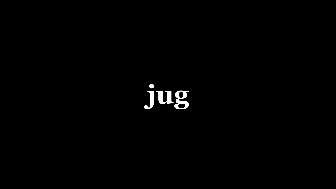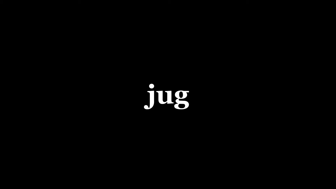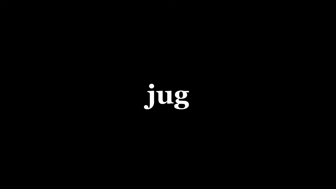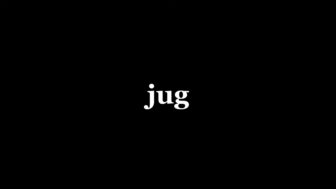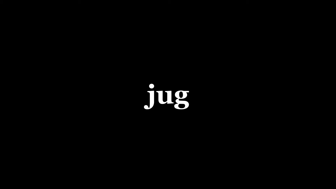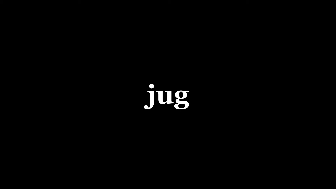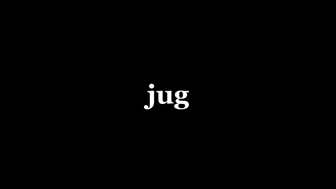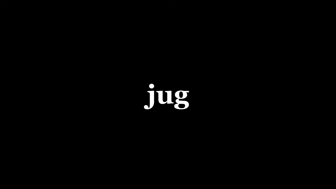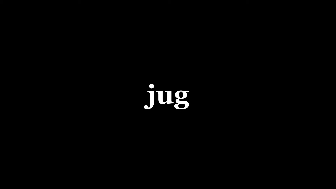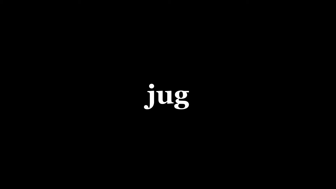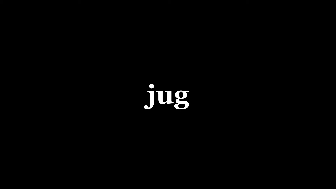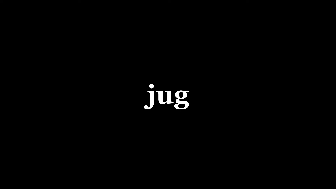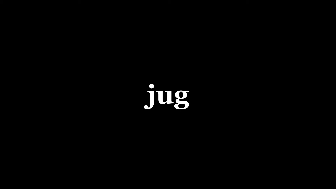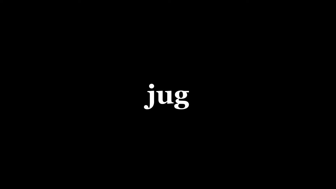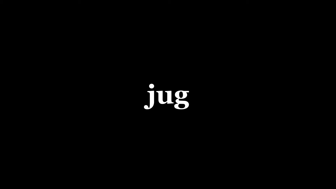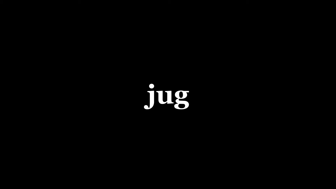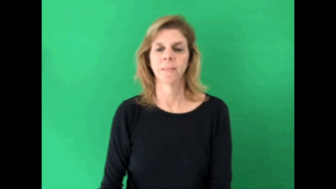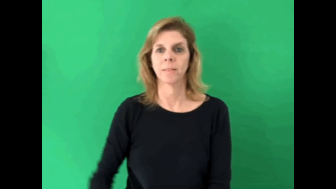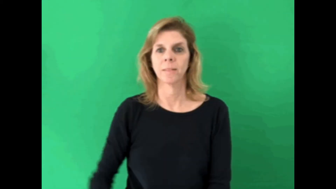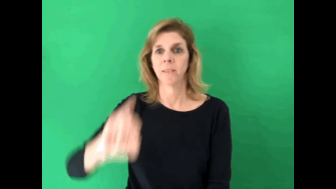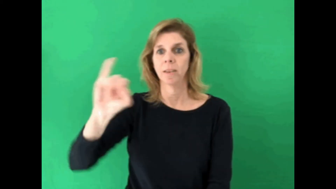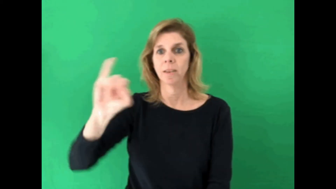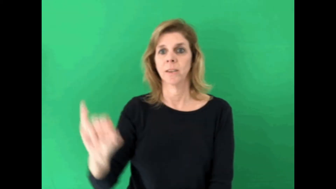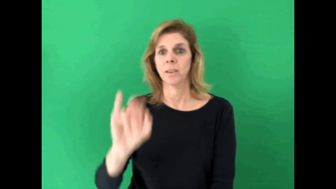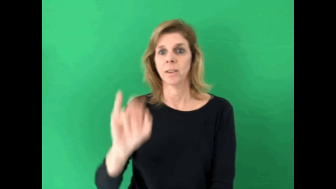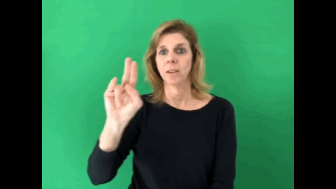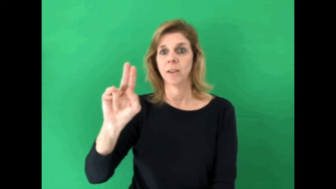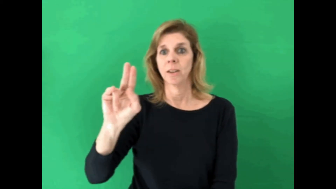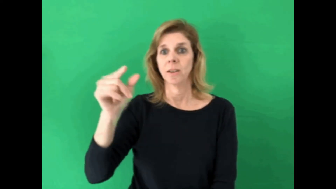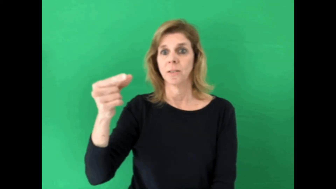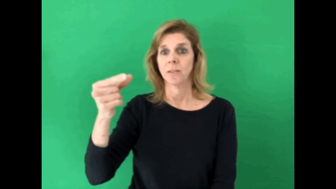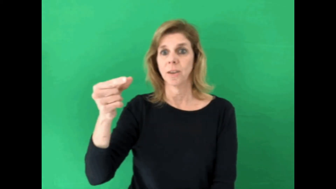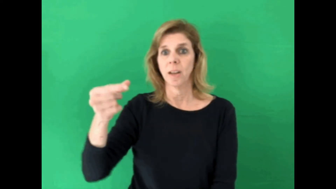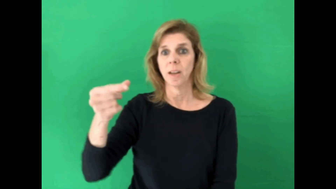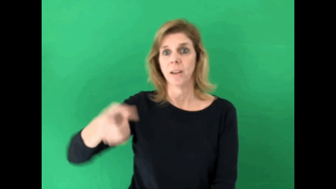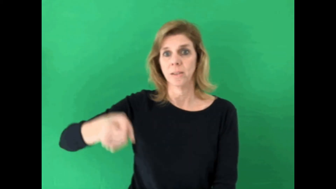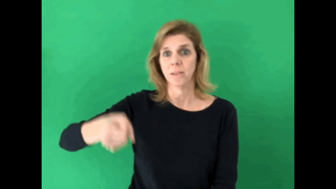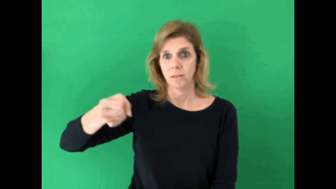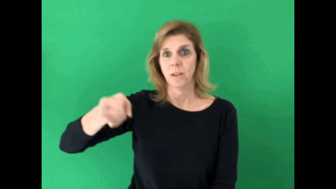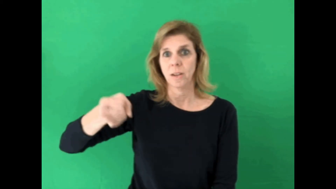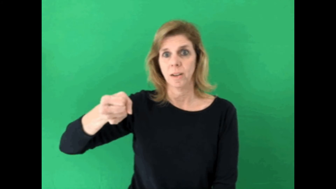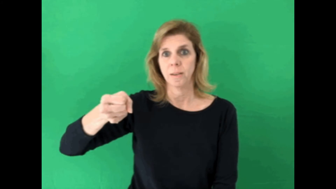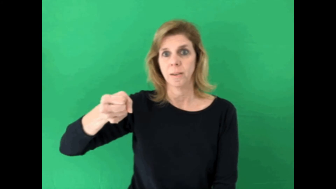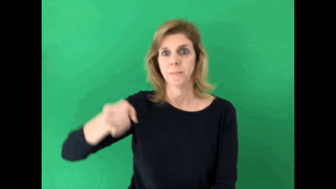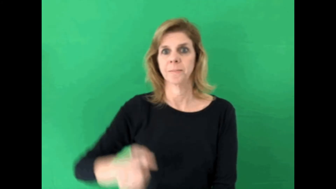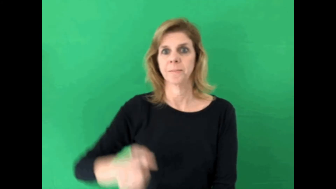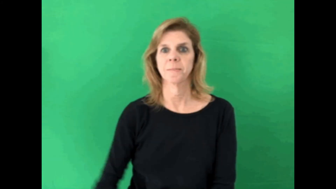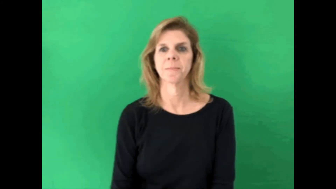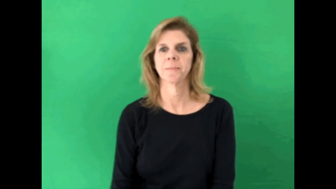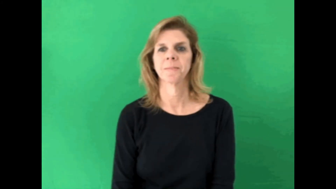Jug